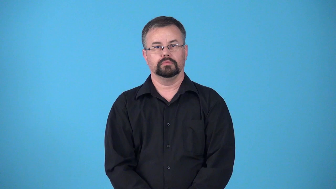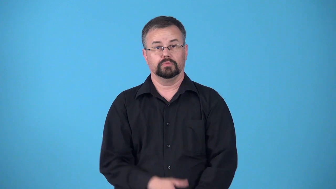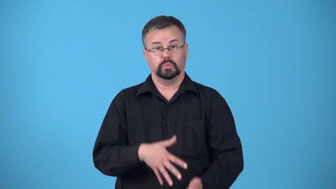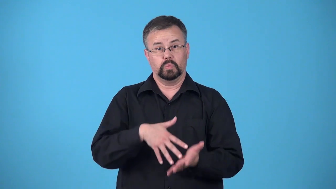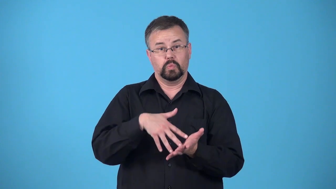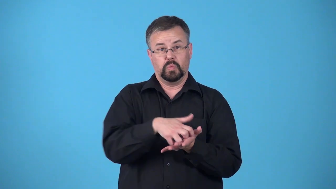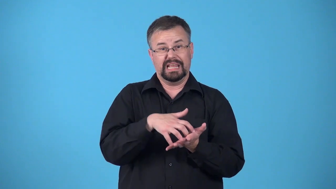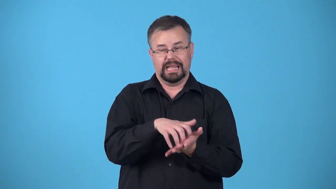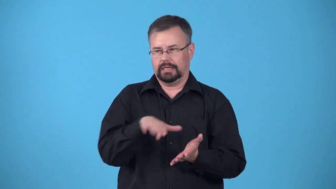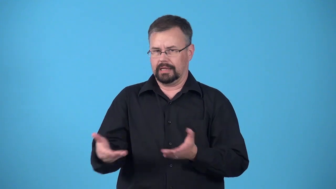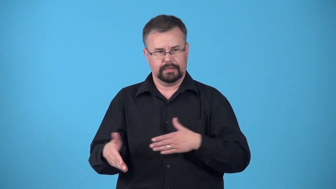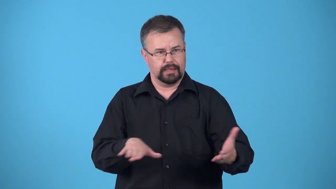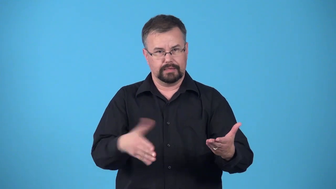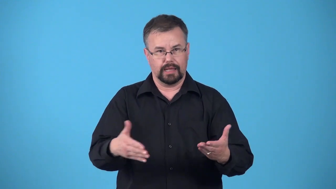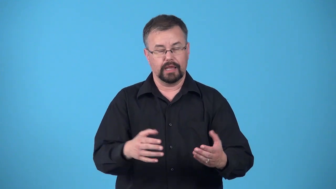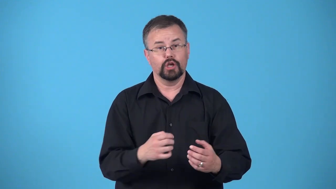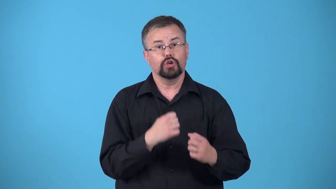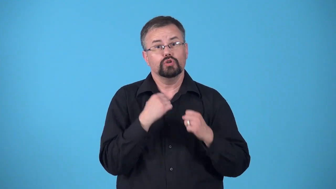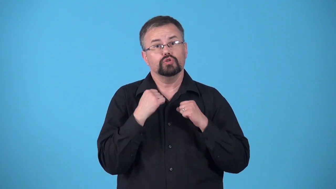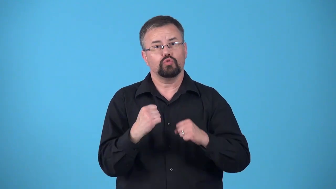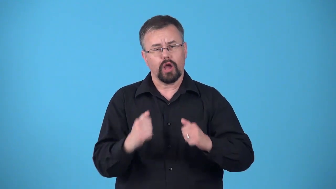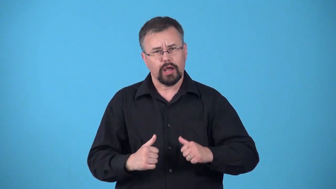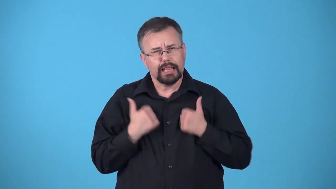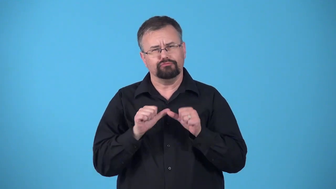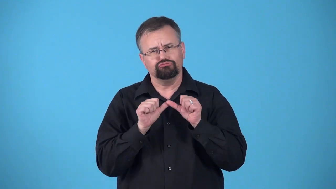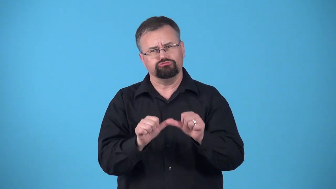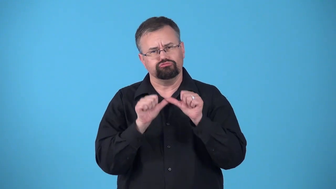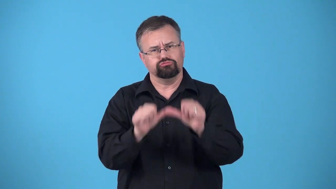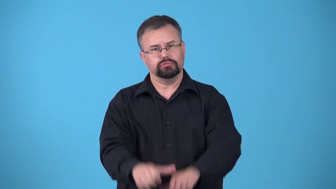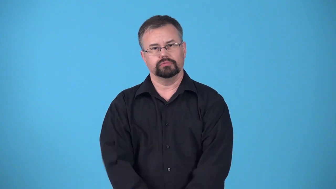survival of the fittest